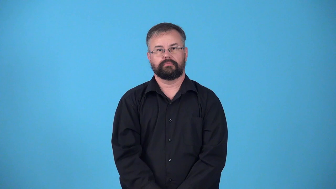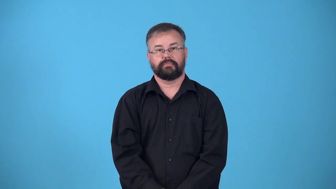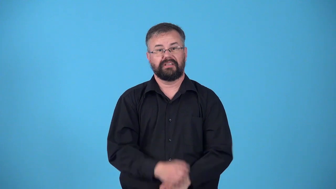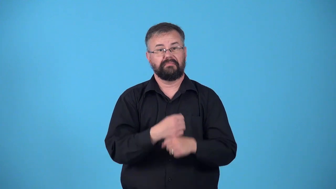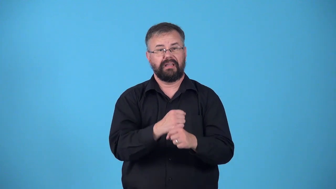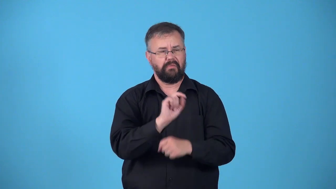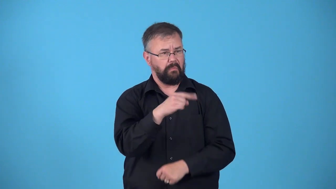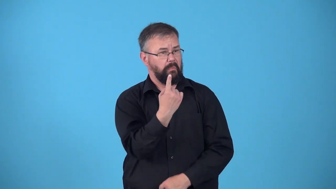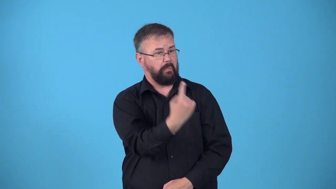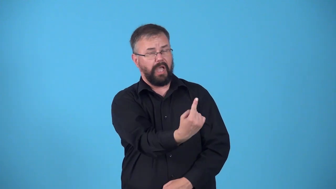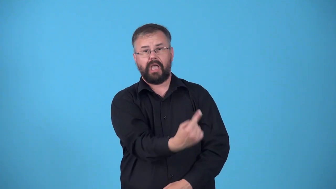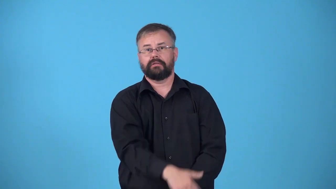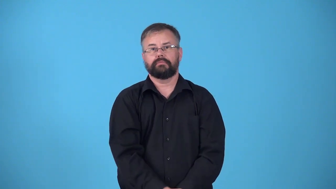one off